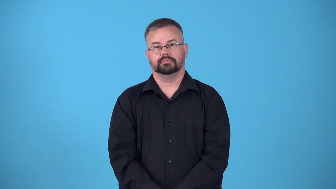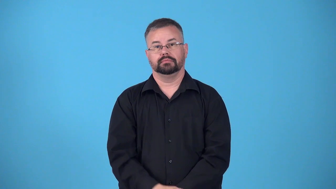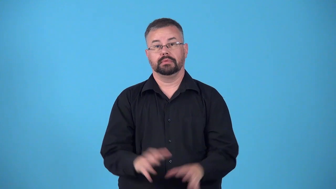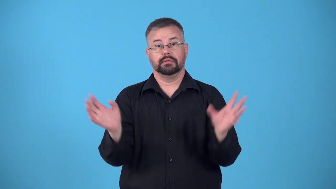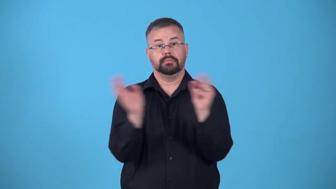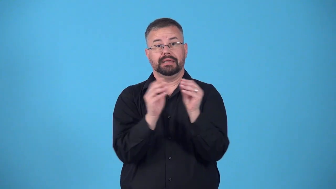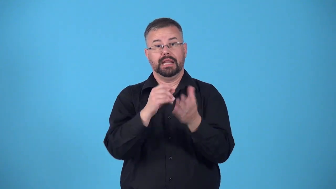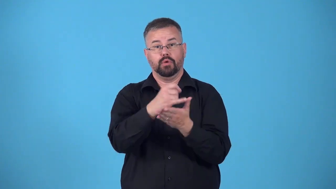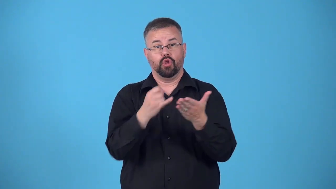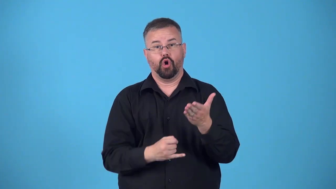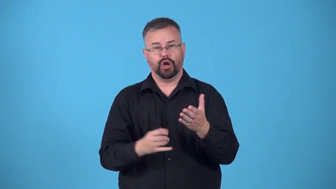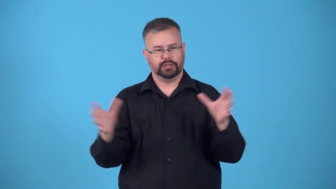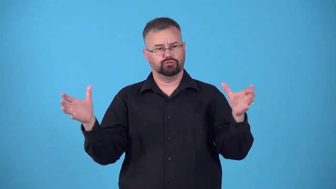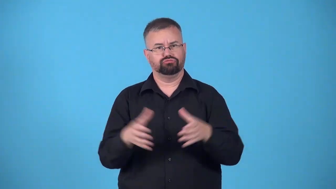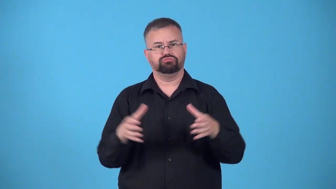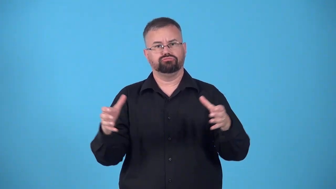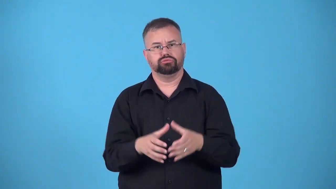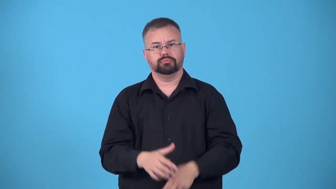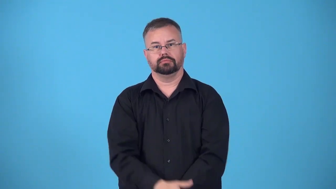salon